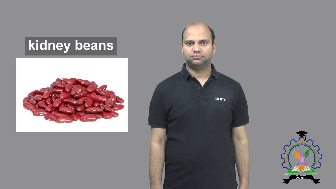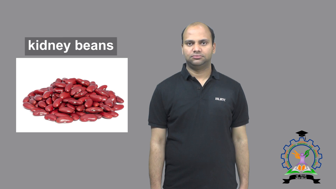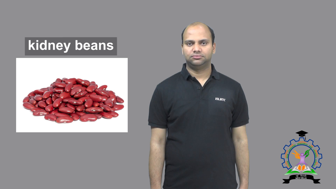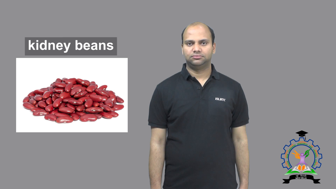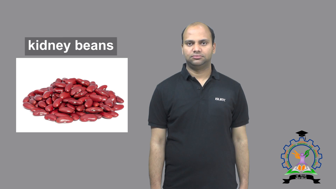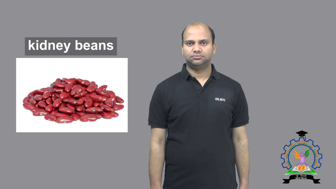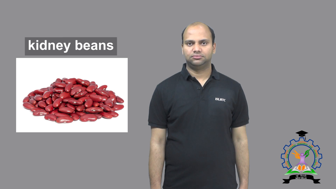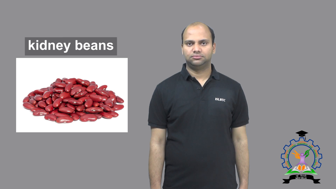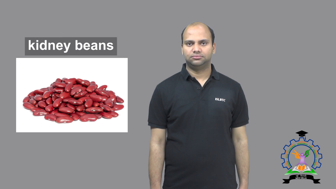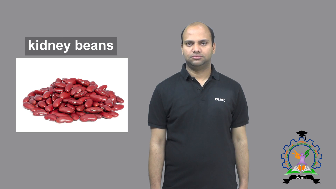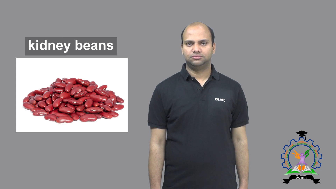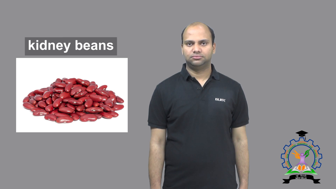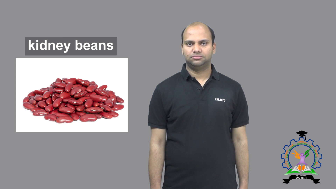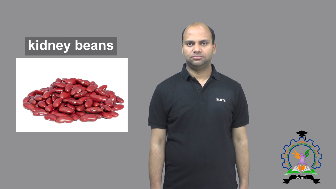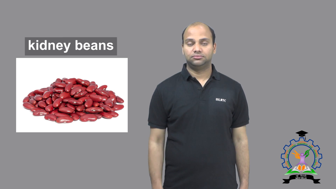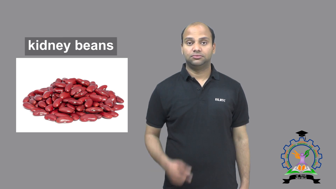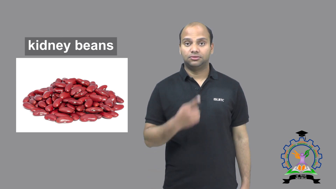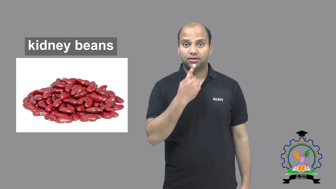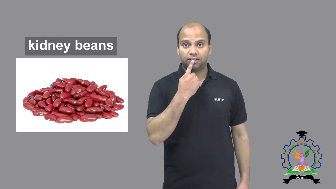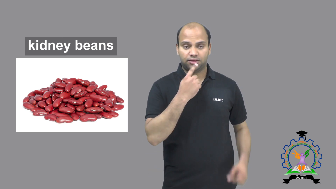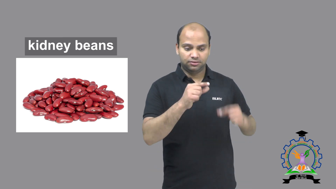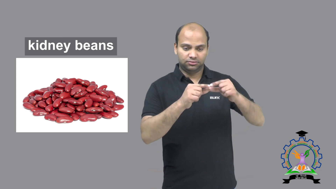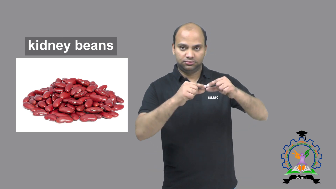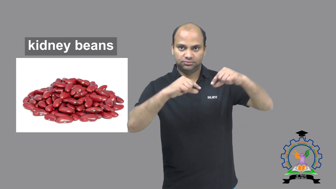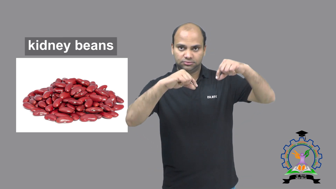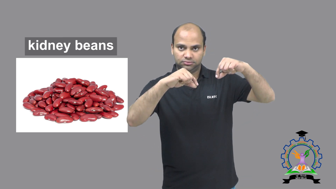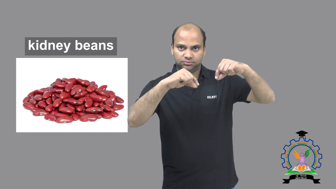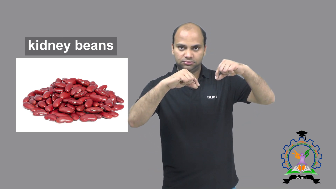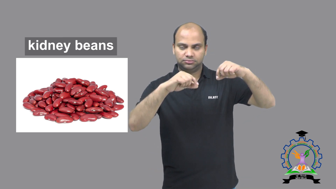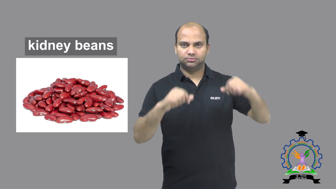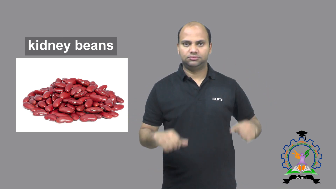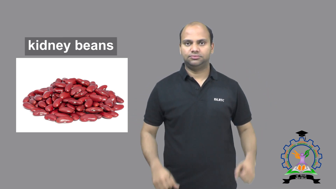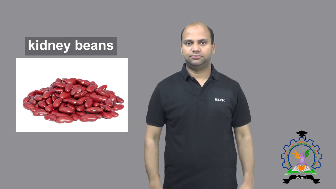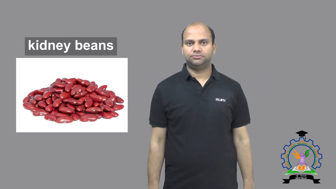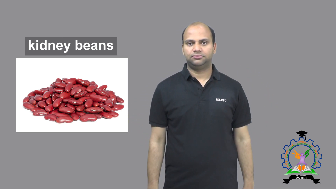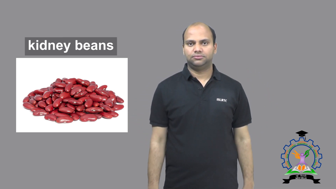kidney beans